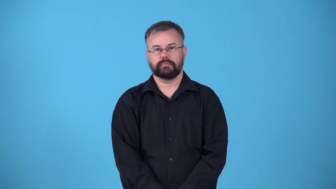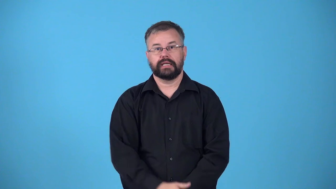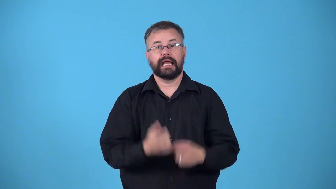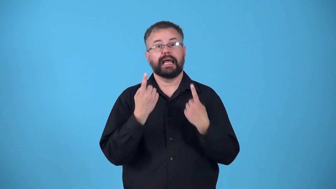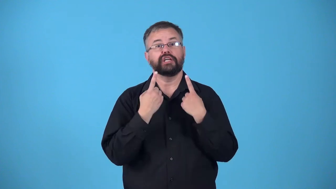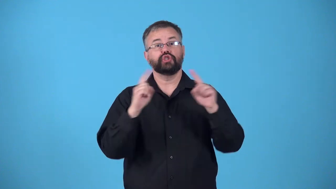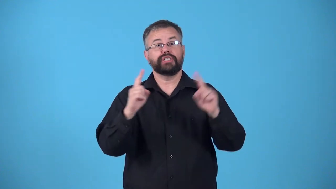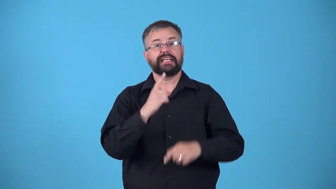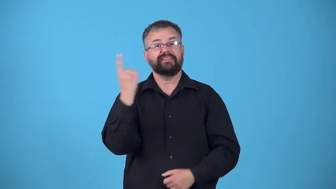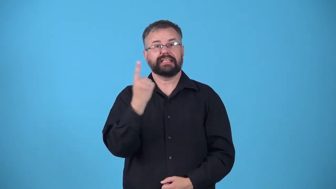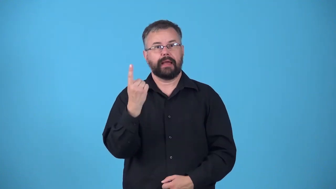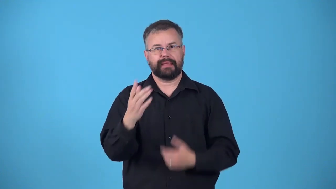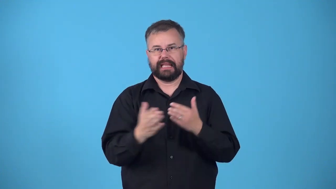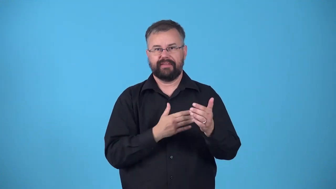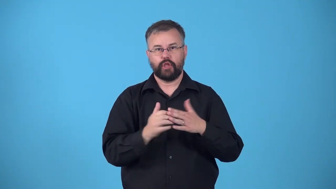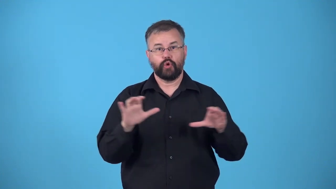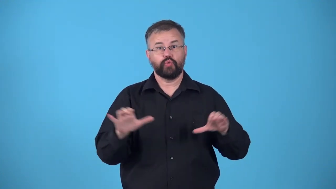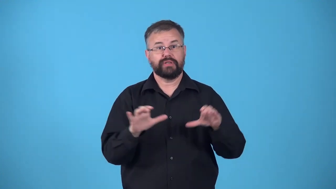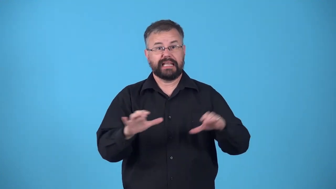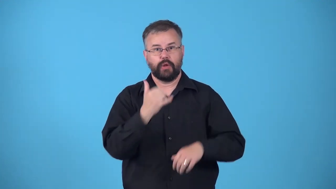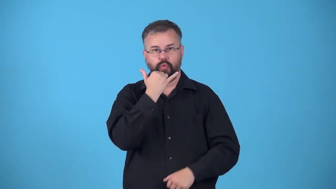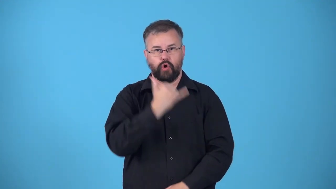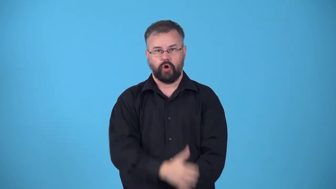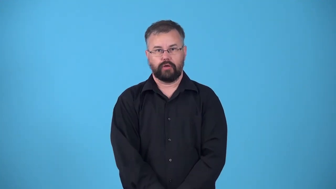get away with